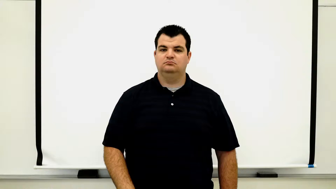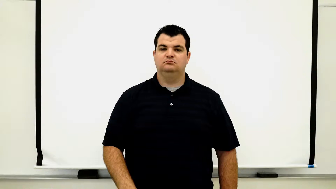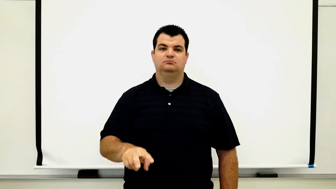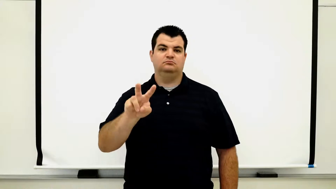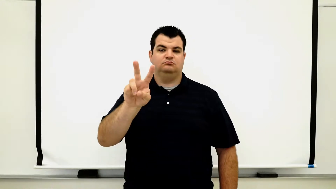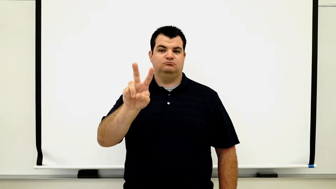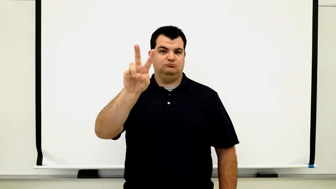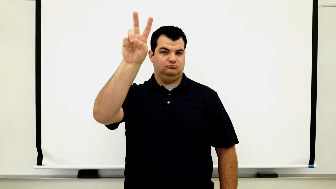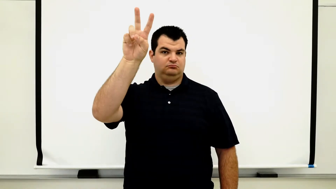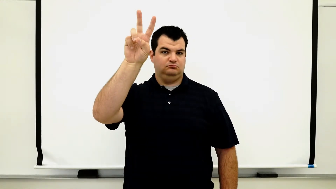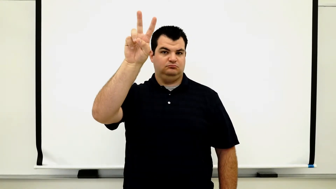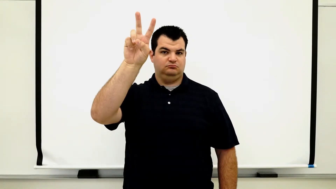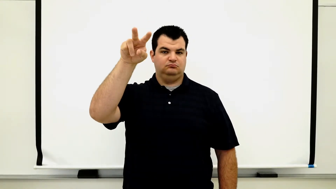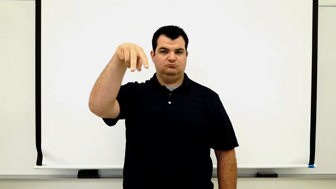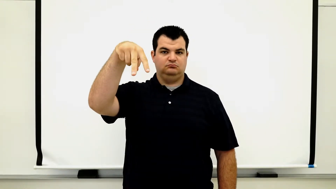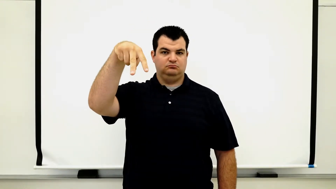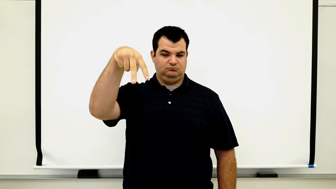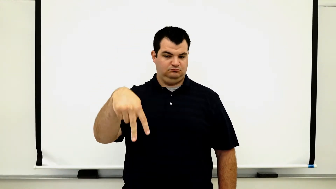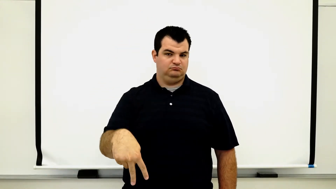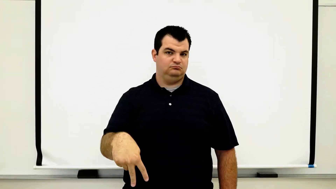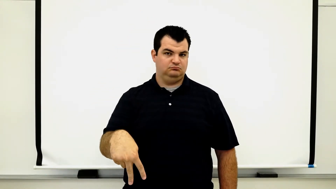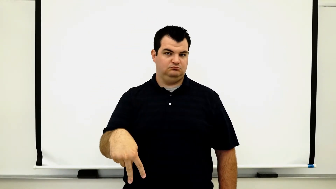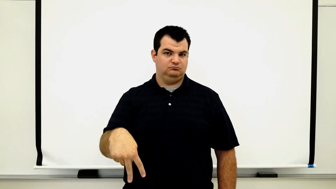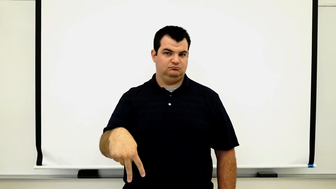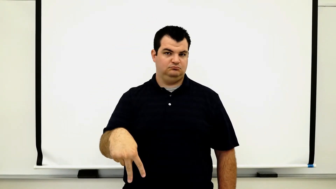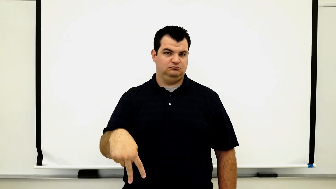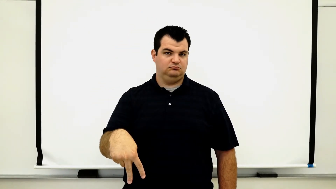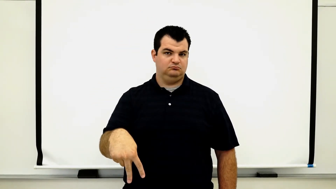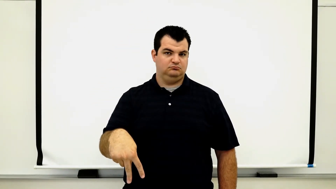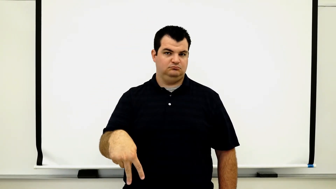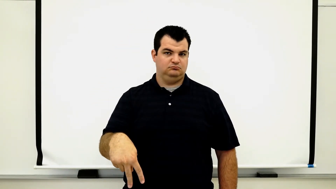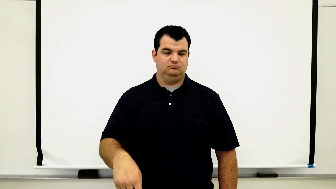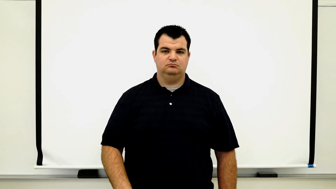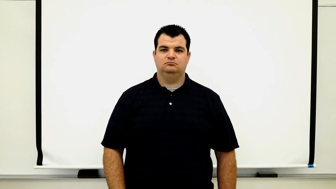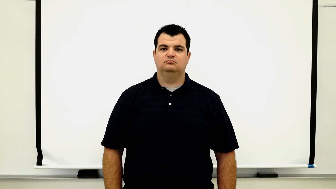Inning (Top/Bottom)